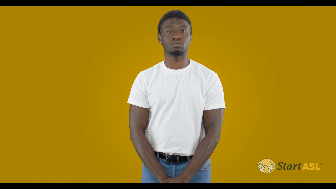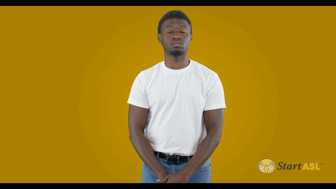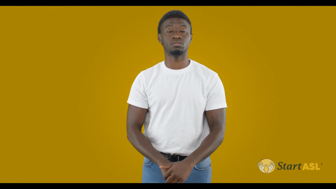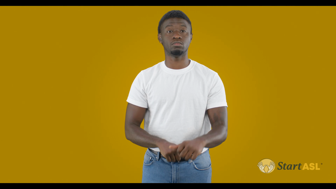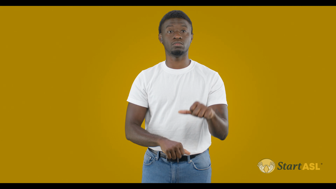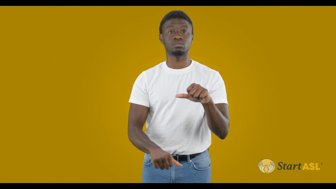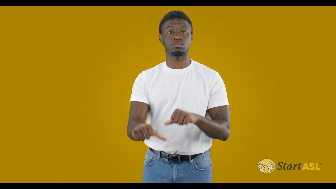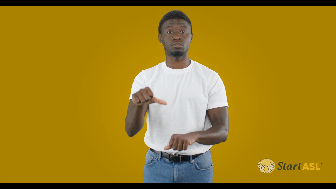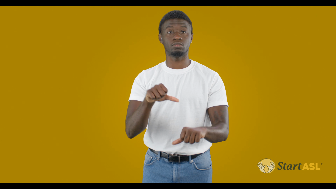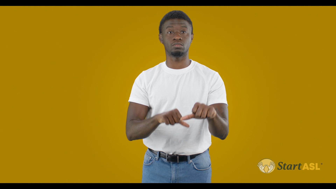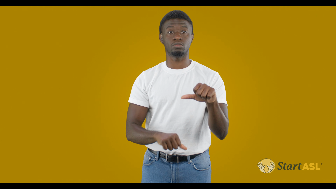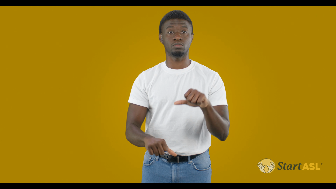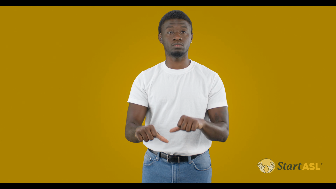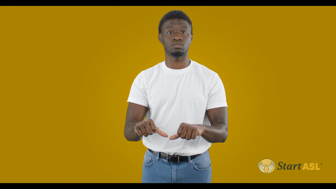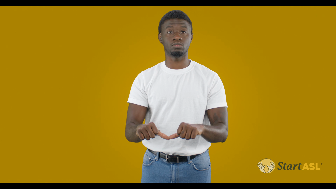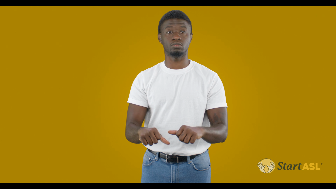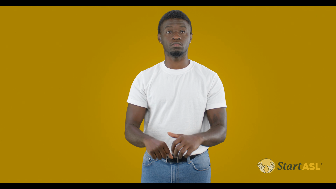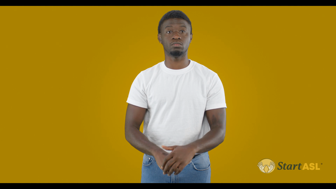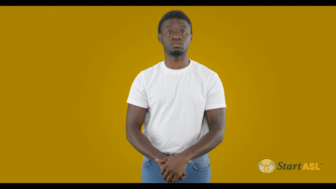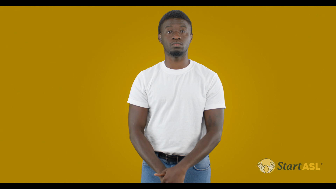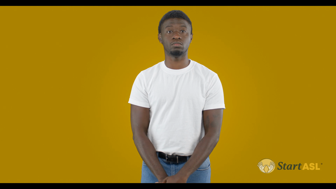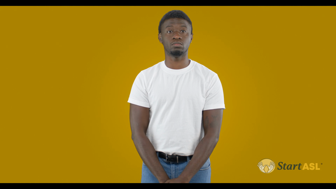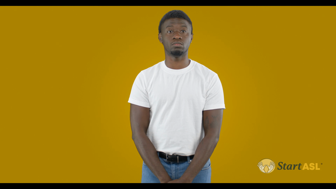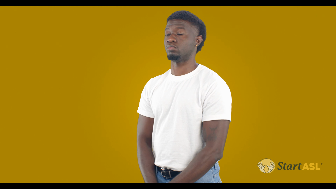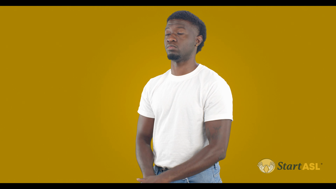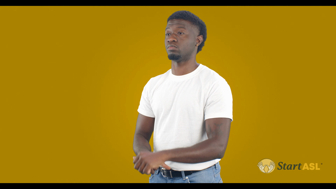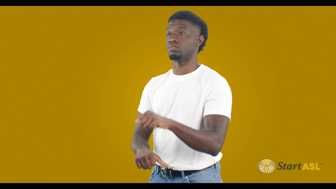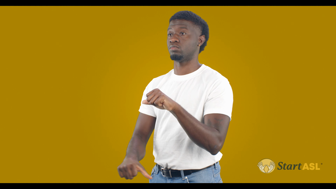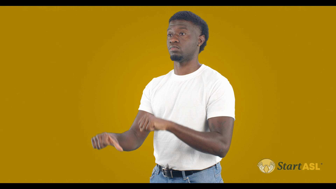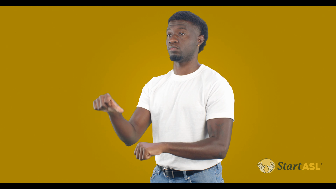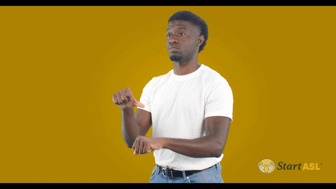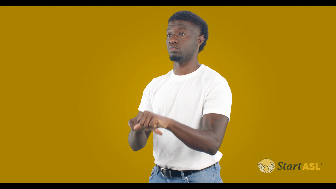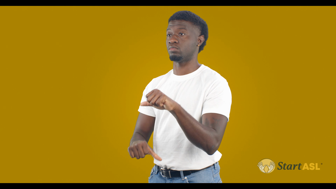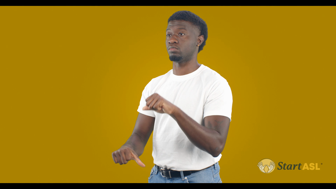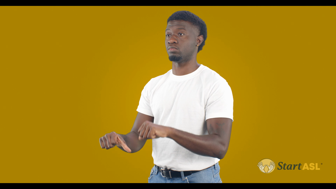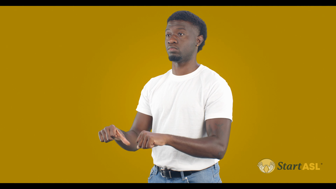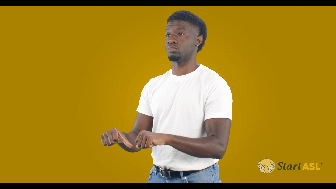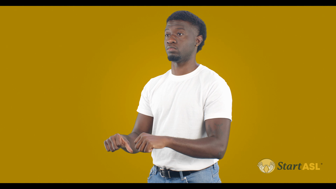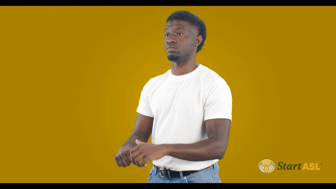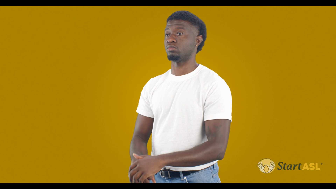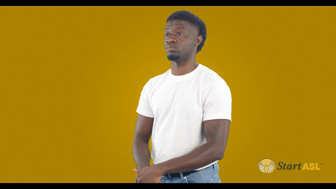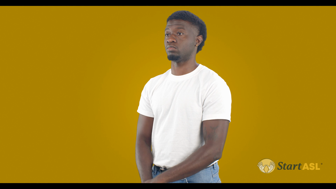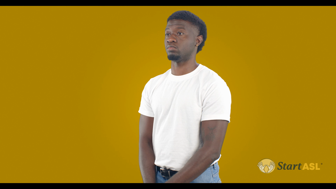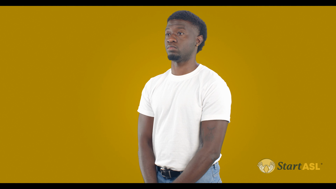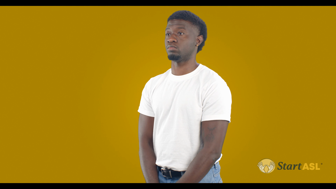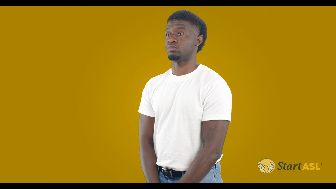science